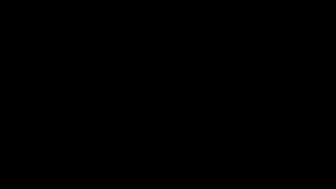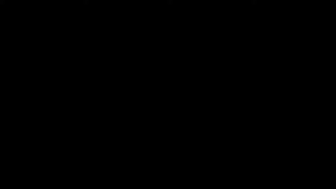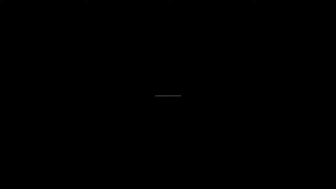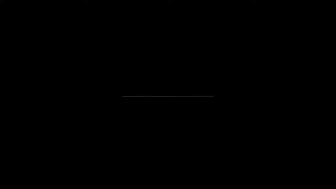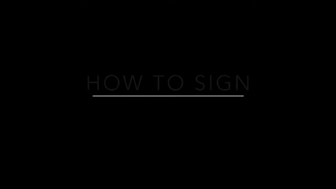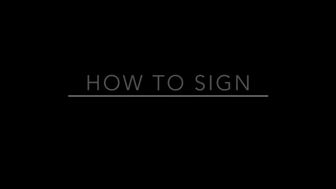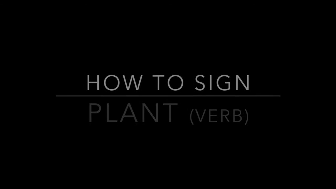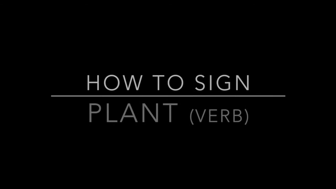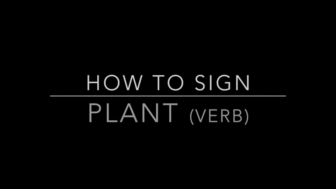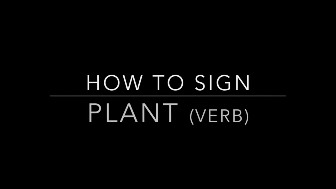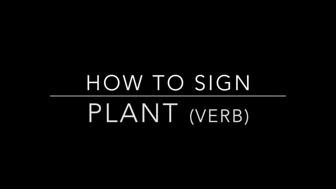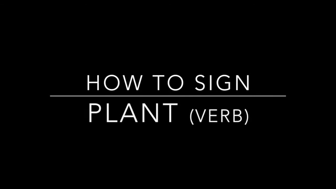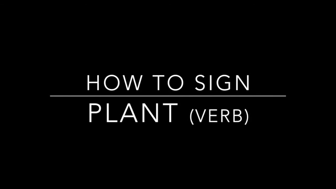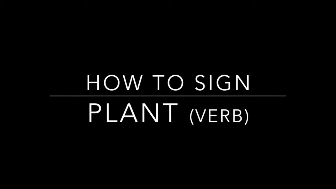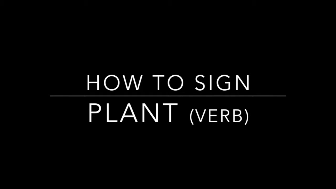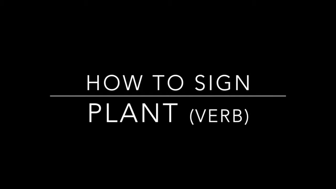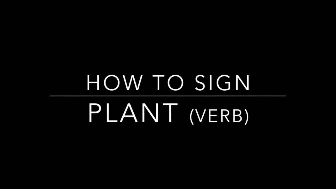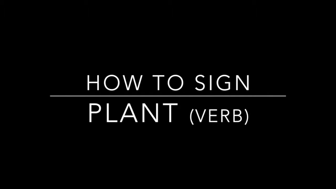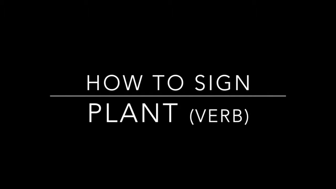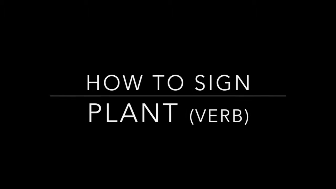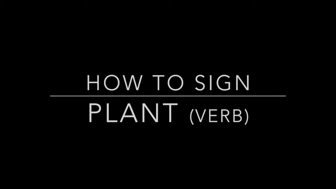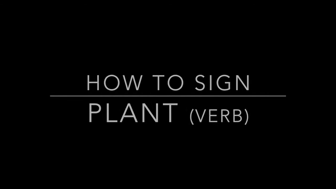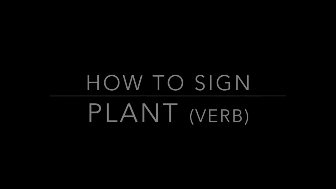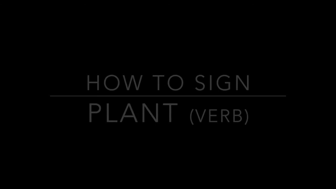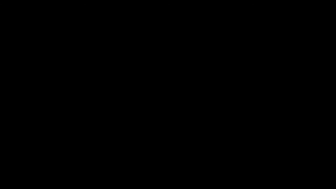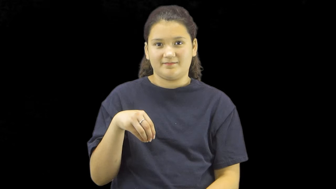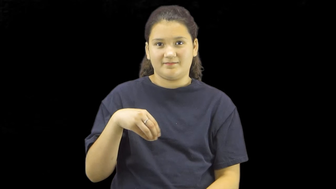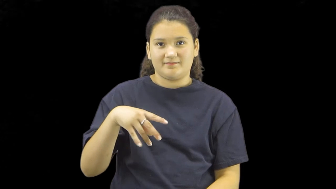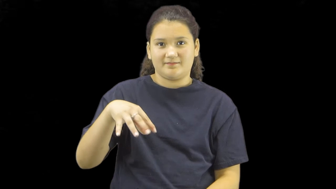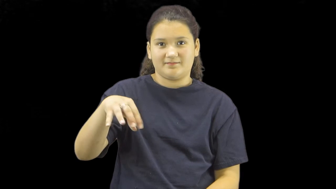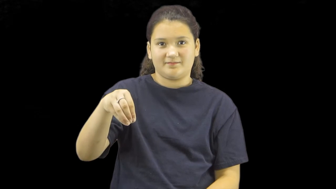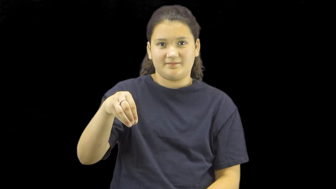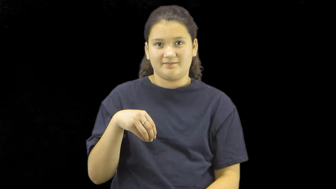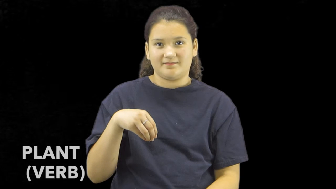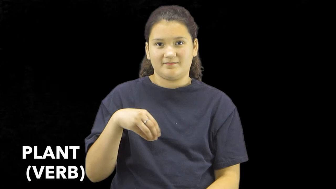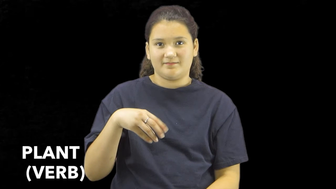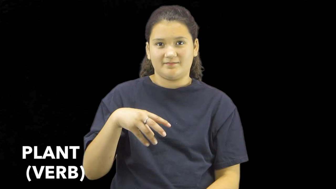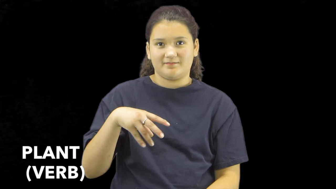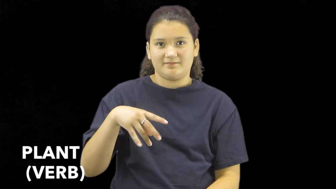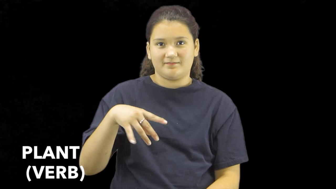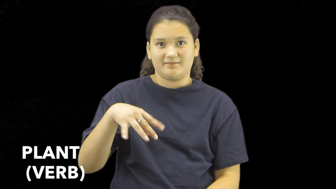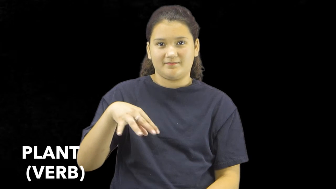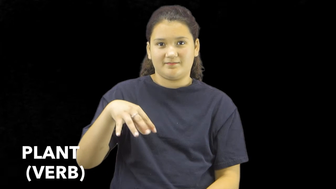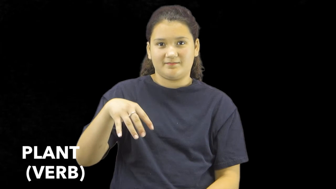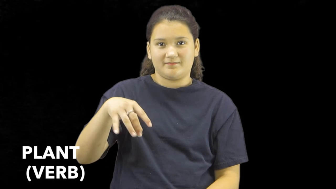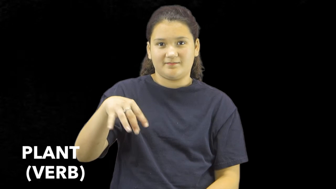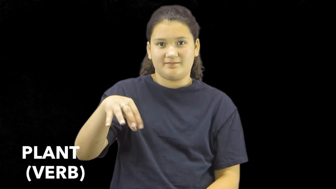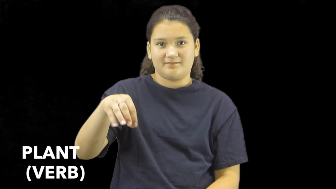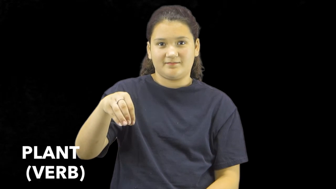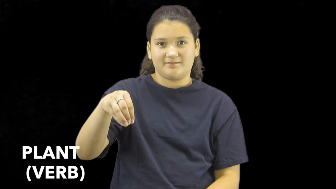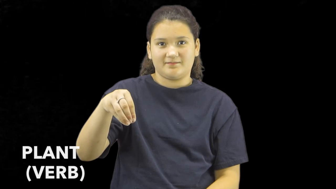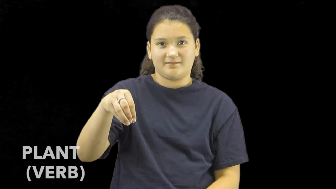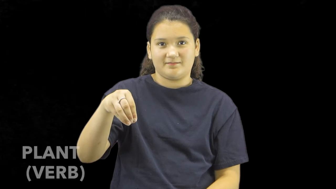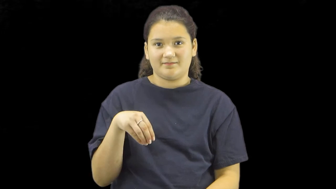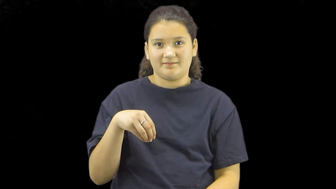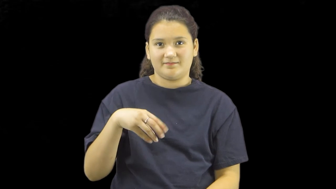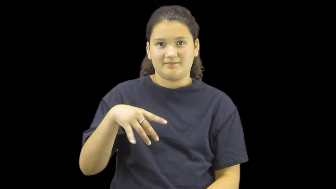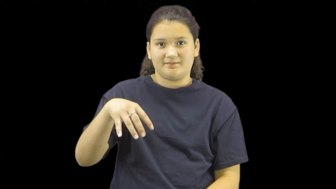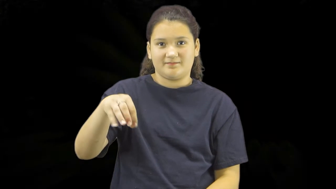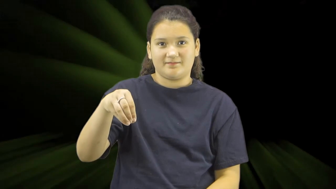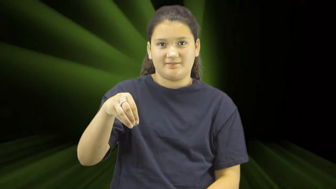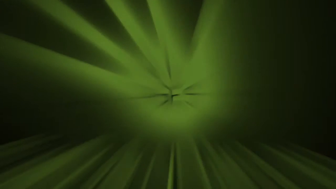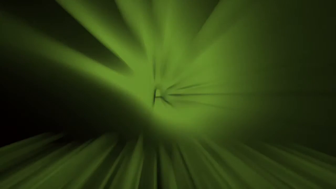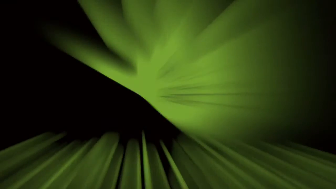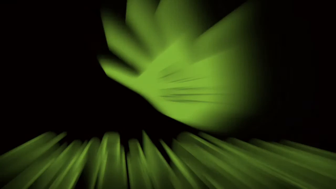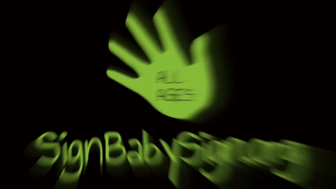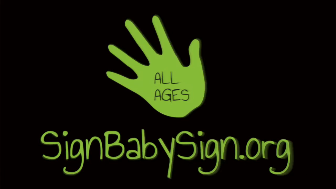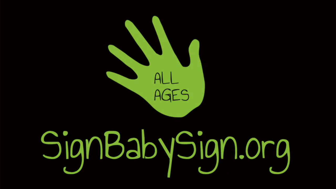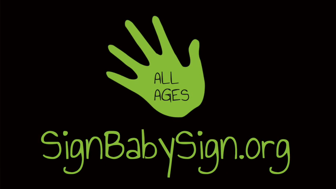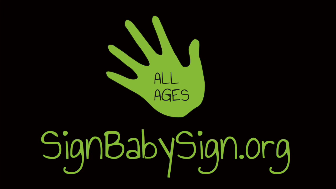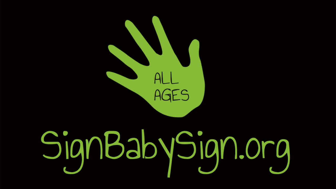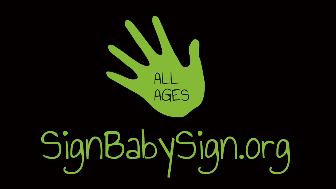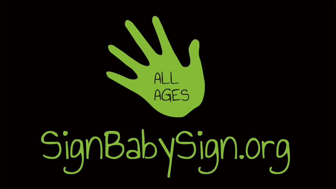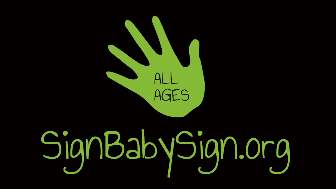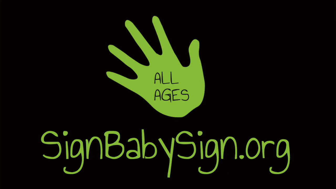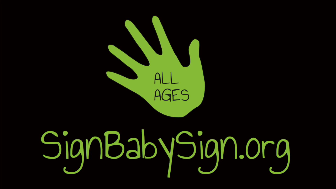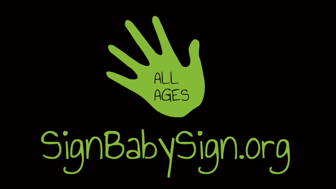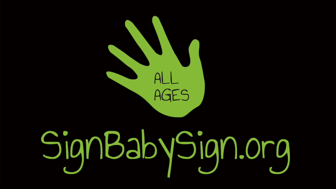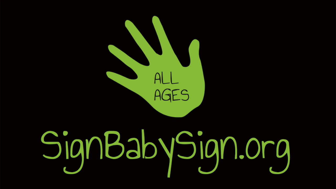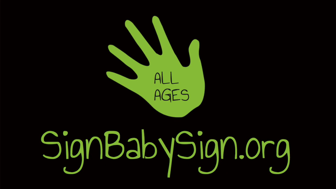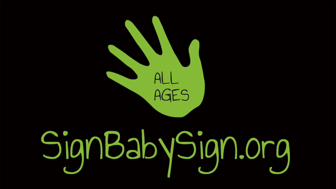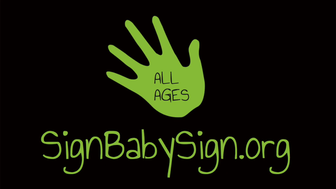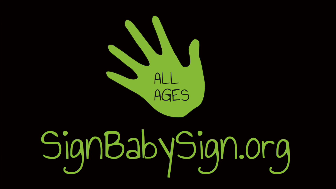Plant (Verb)